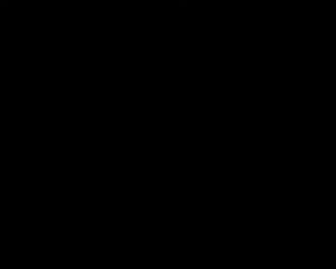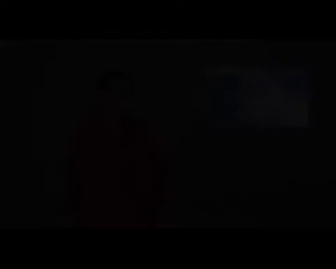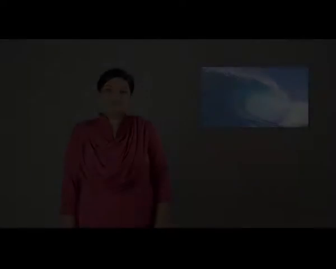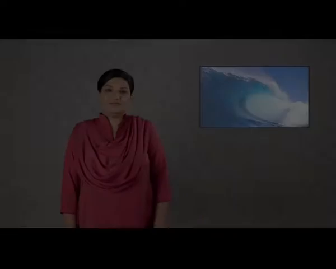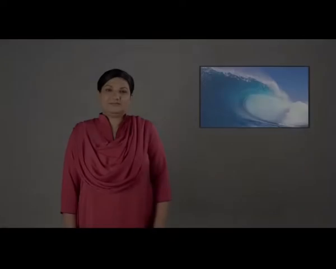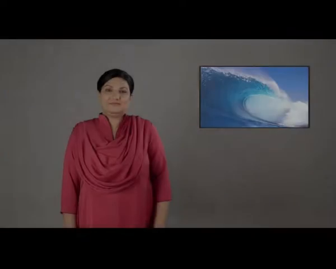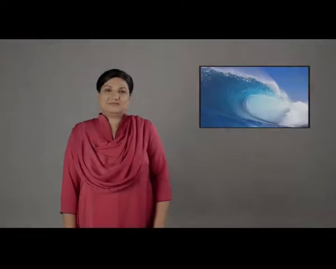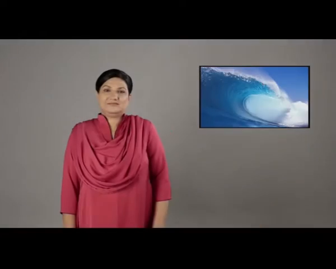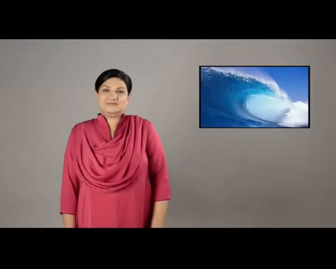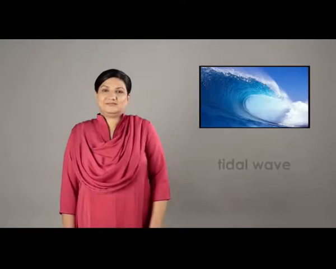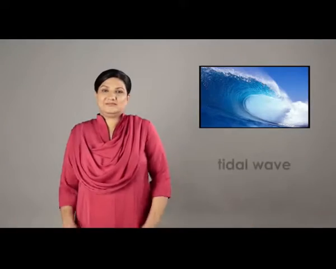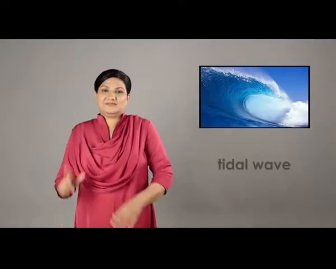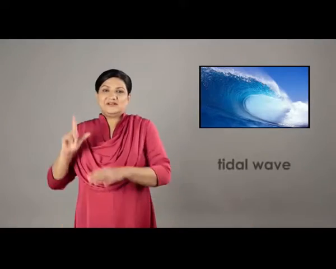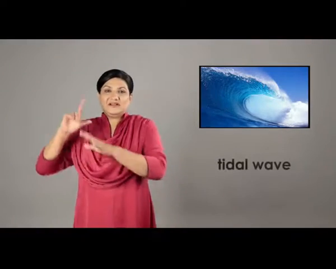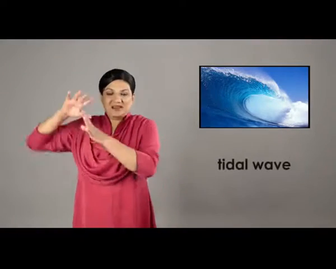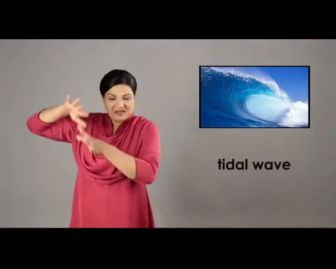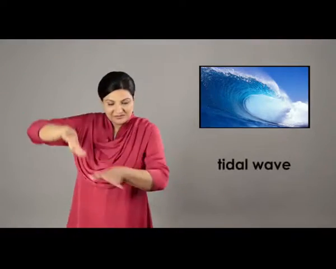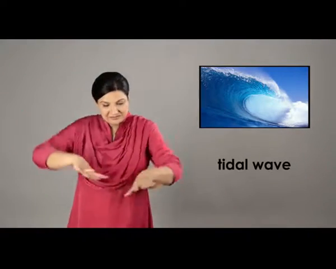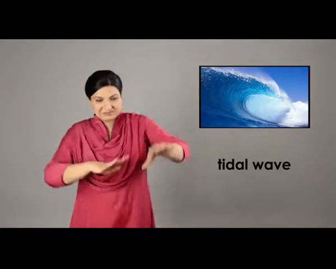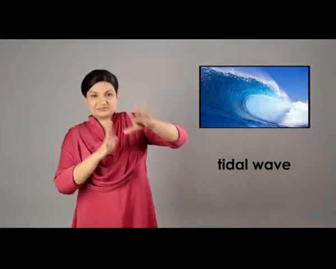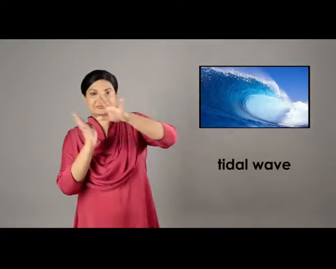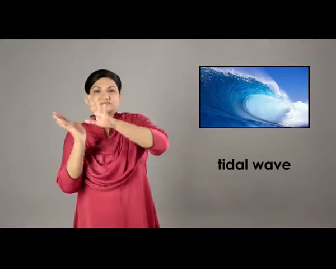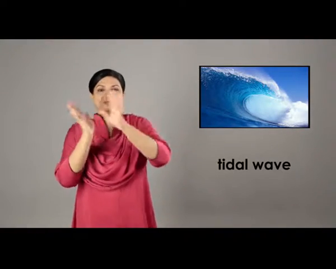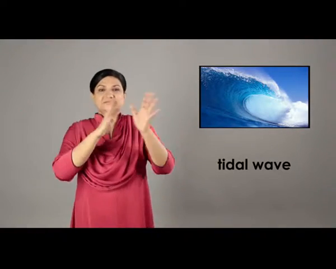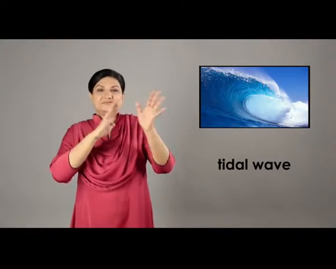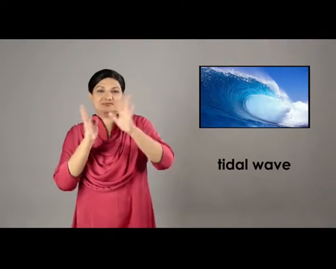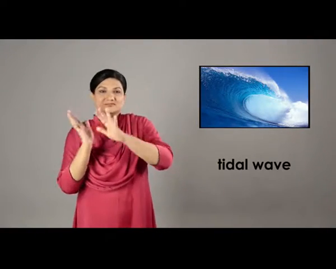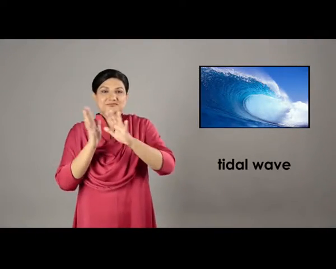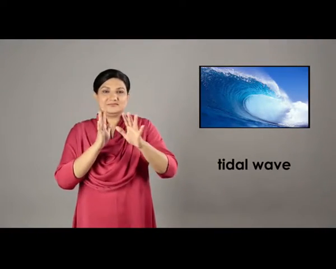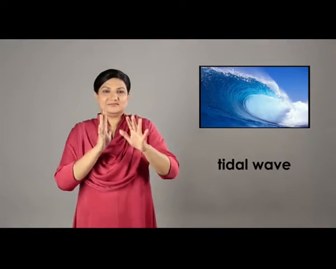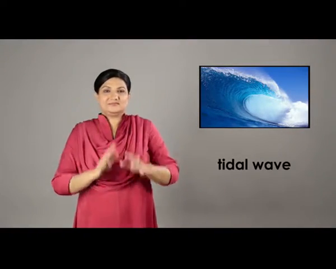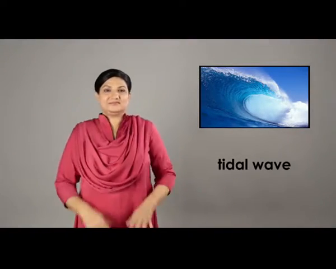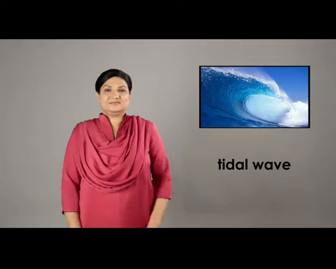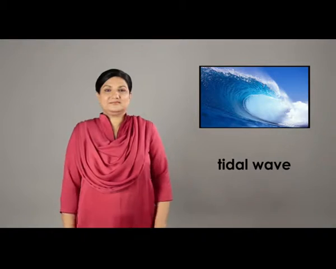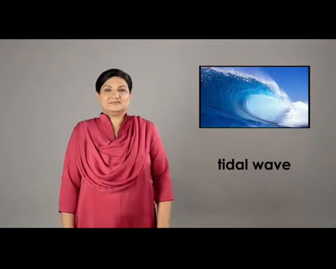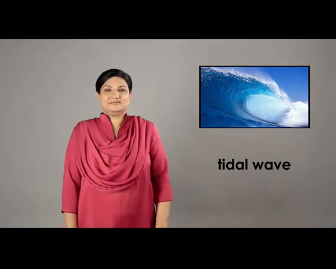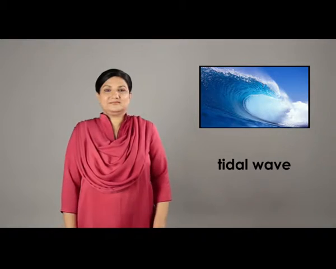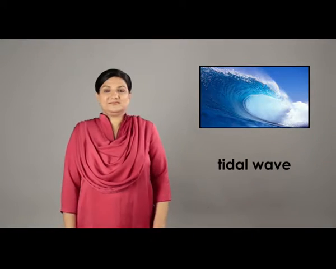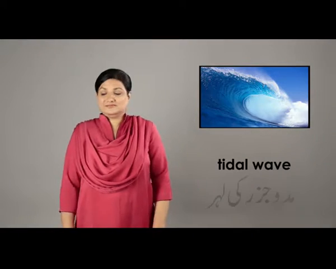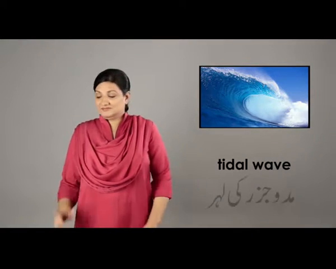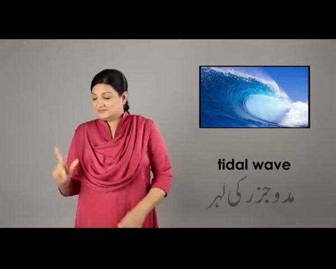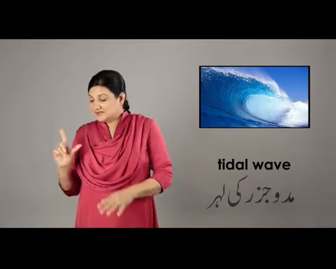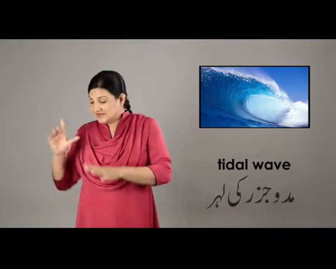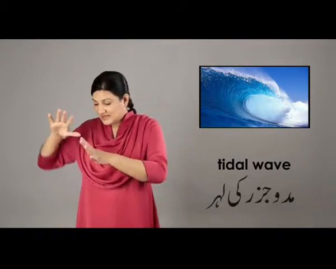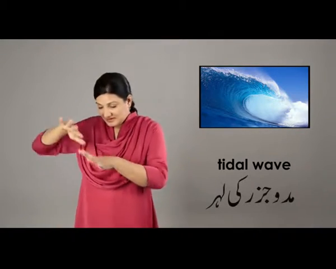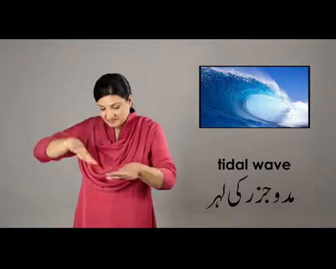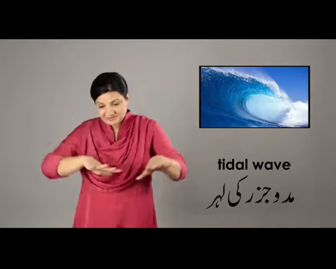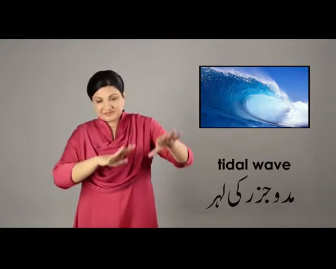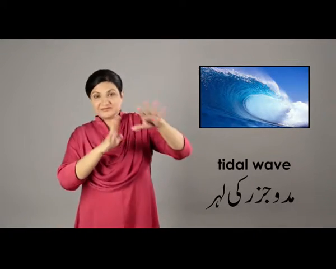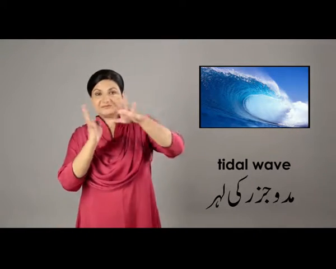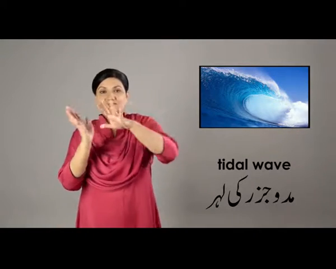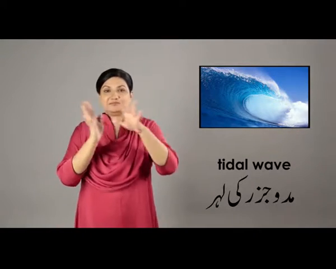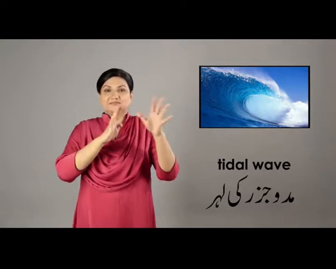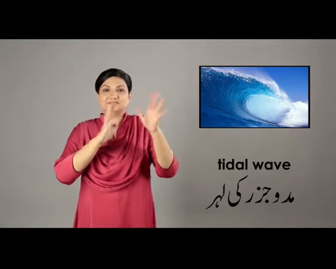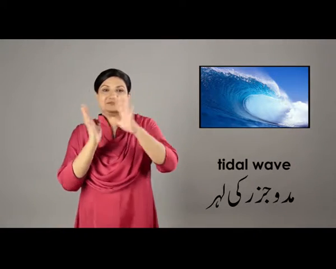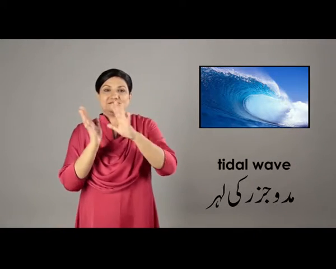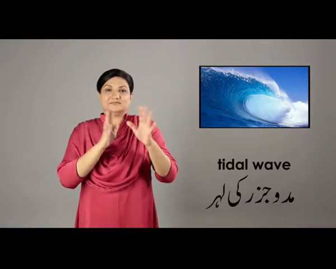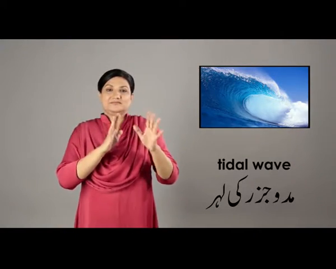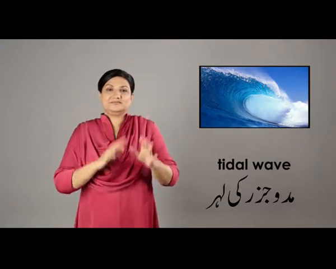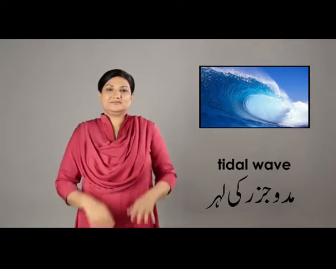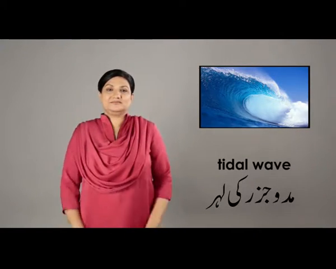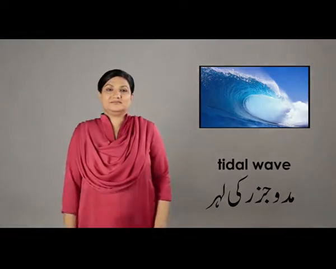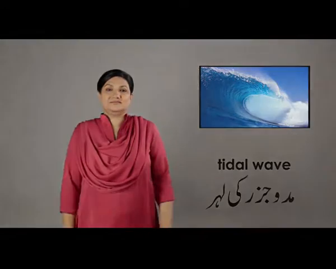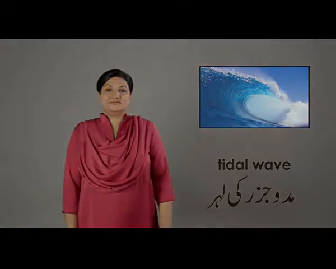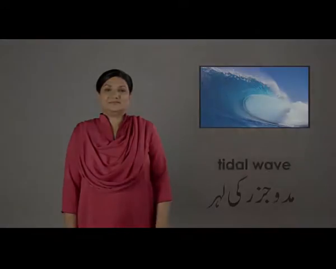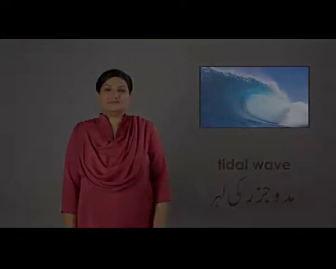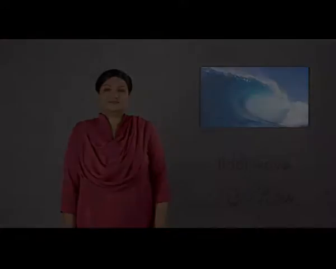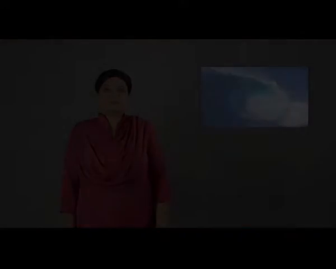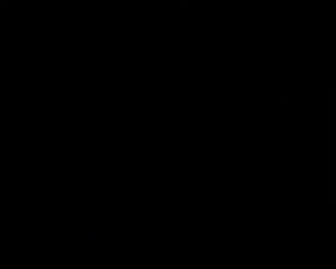tidal wave